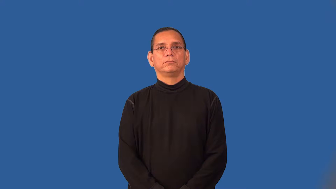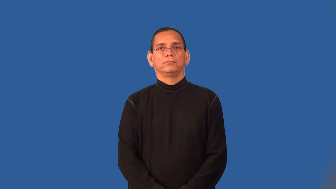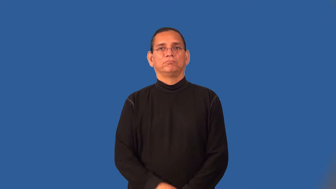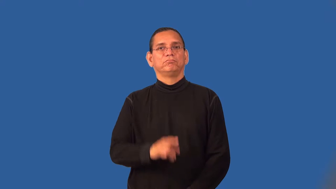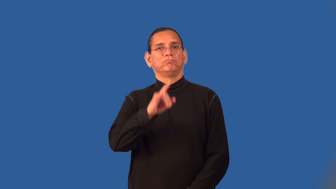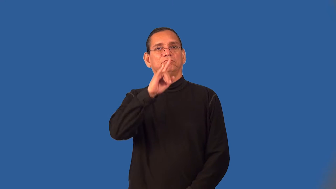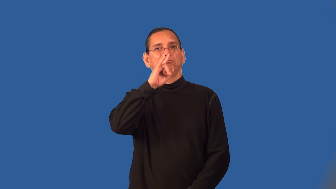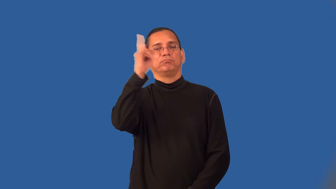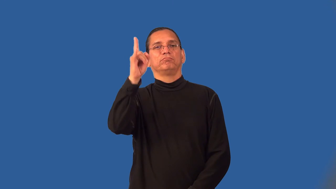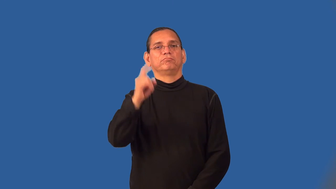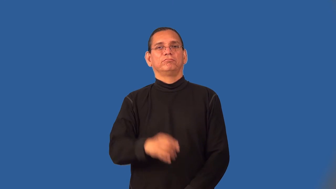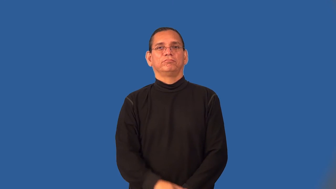snotty,fresh